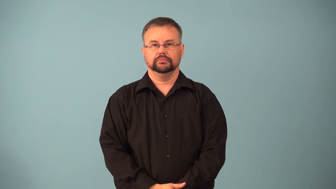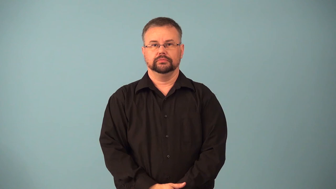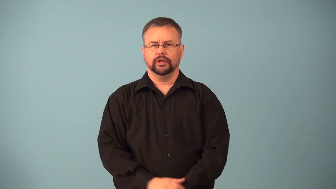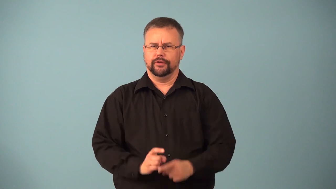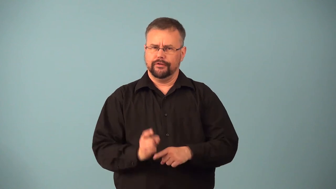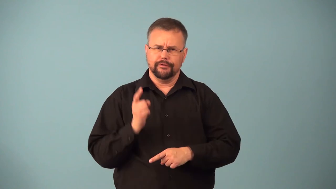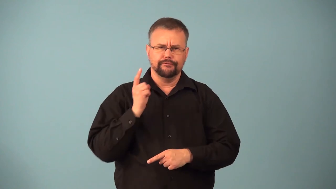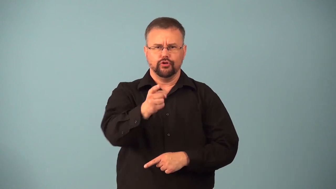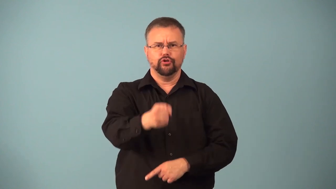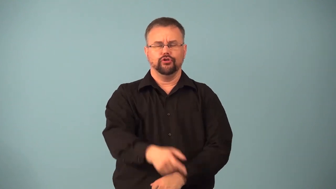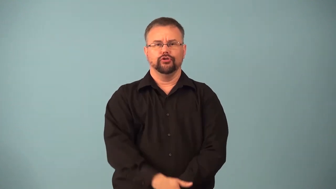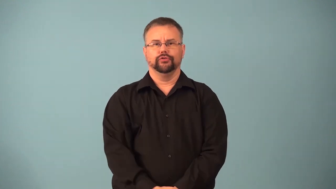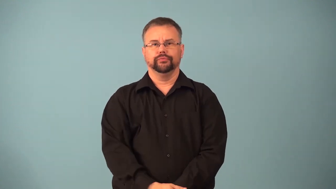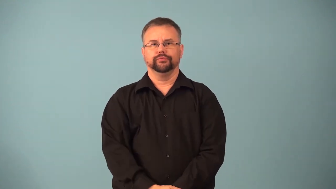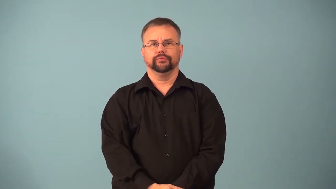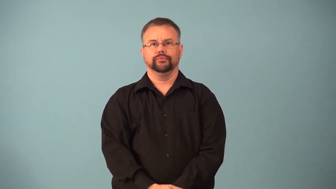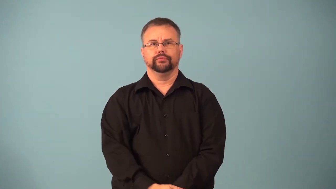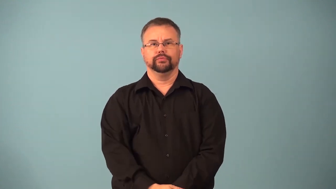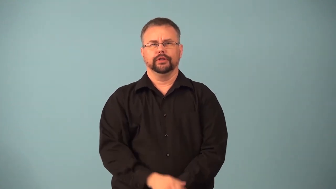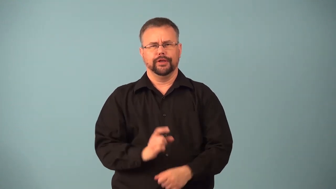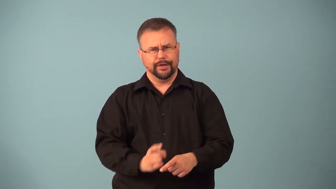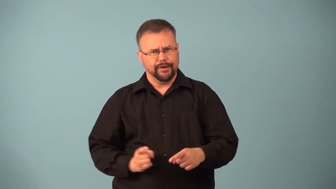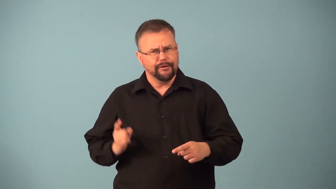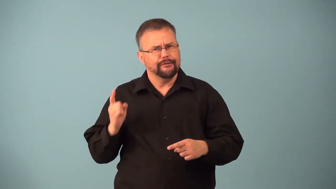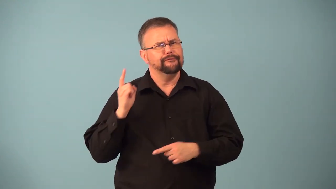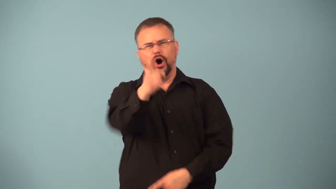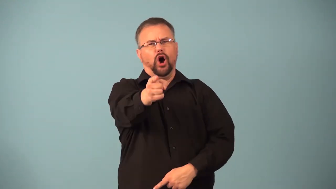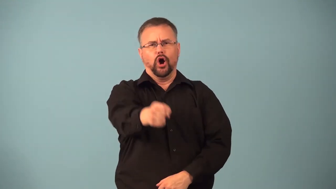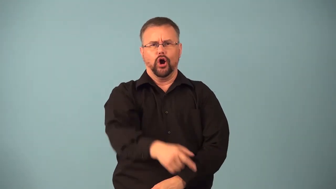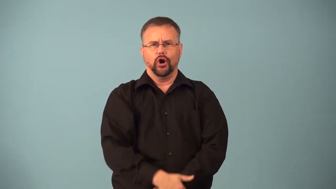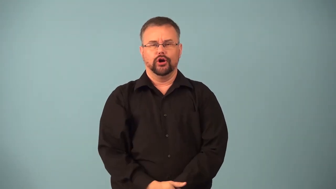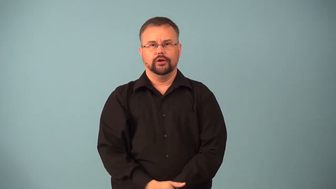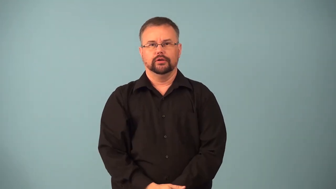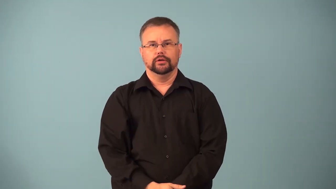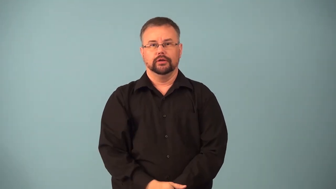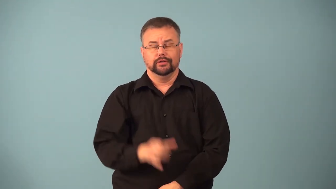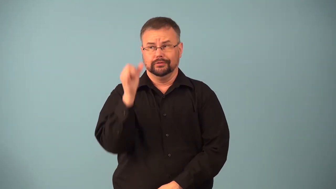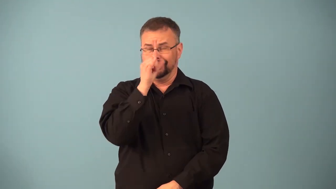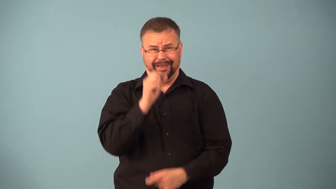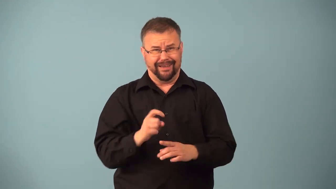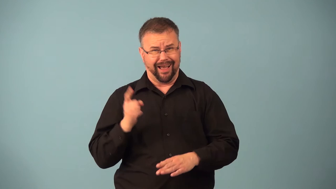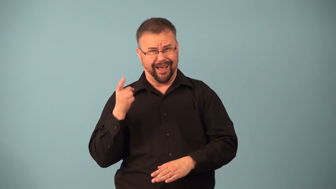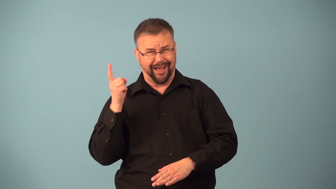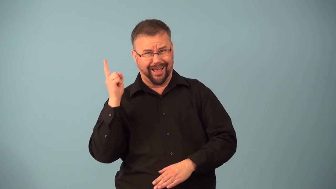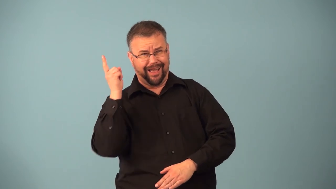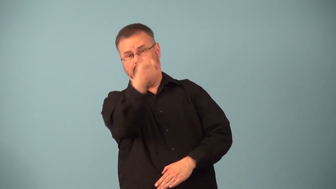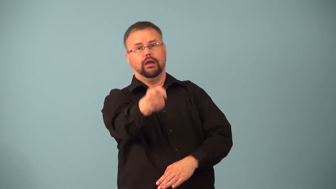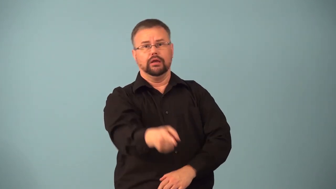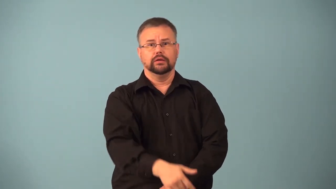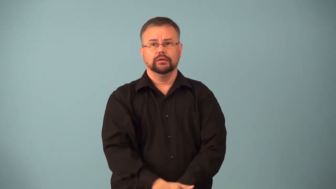far,farther,farthest